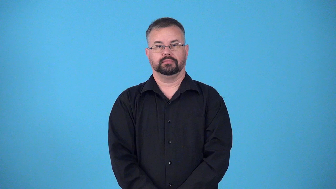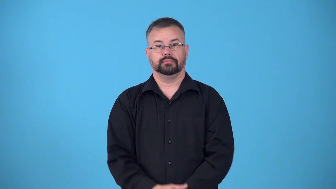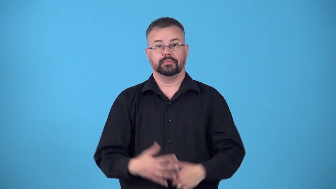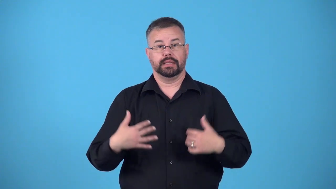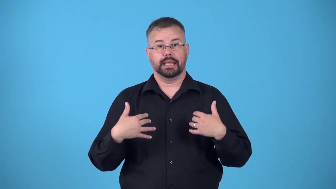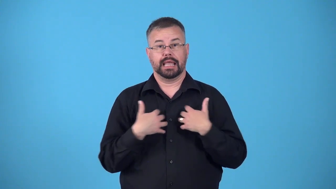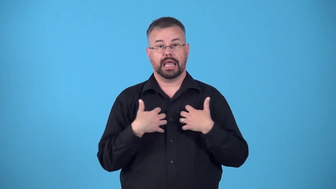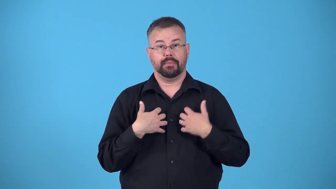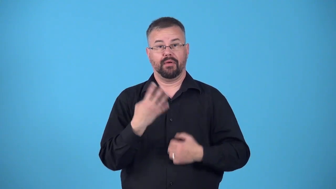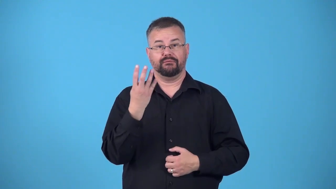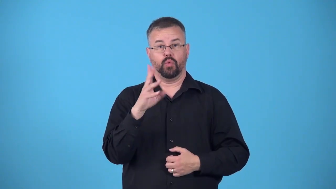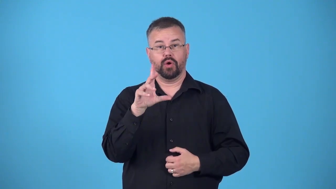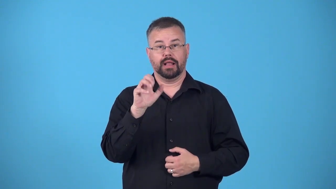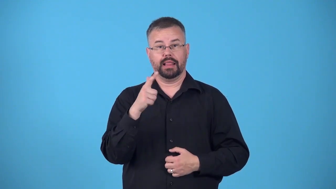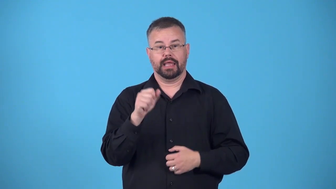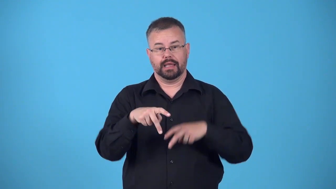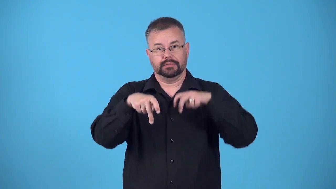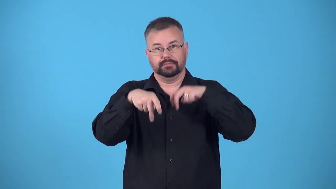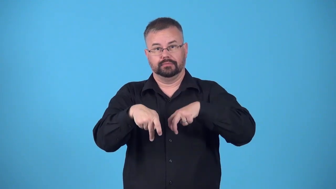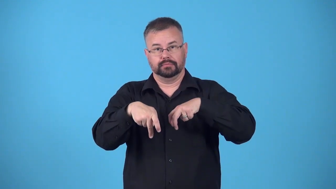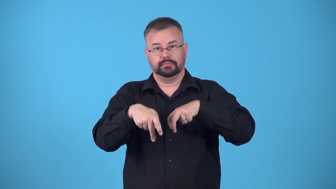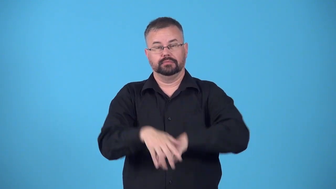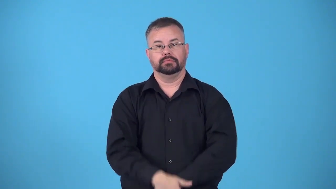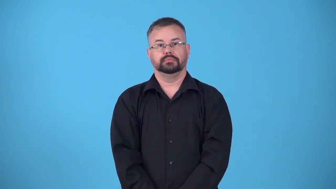quadruped, four legged